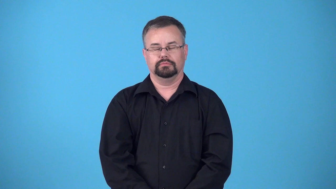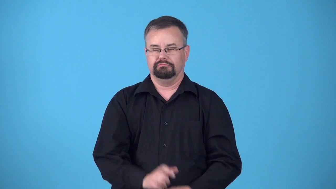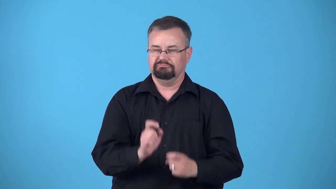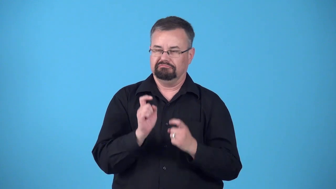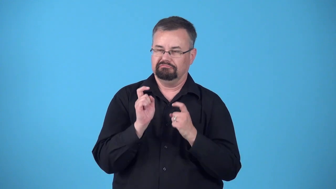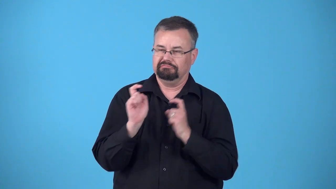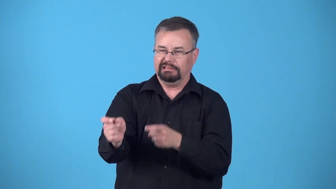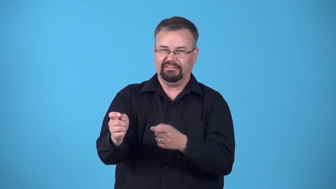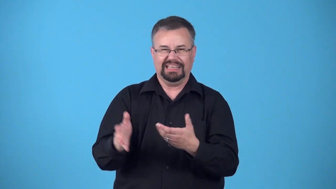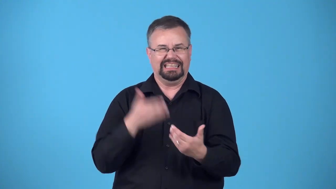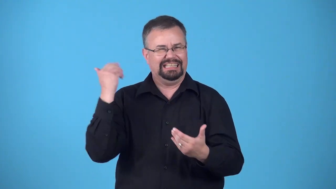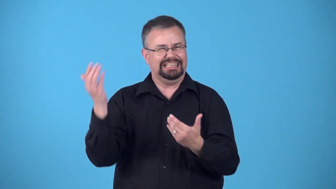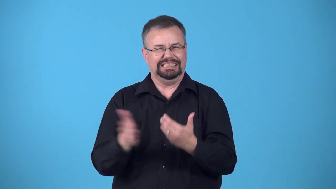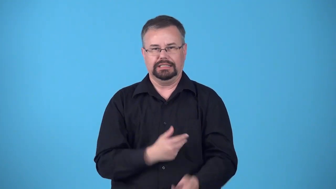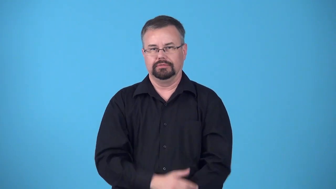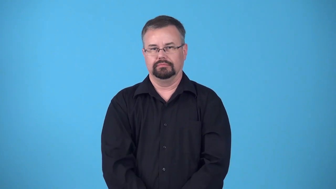on a silver platter